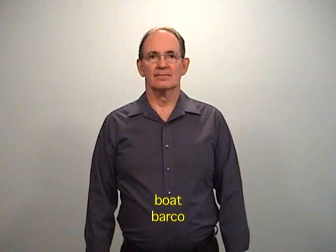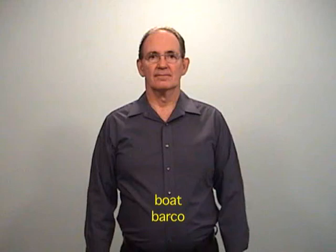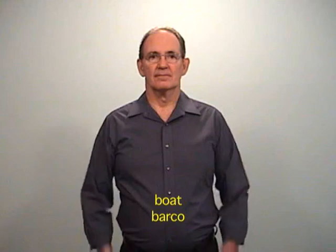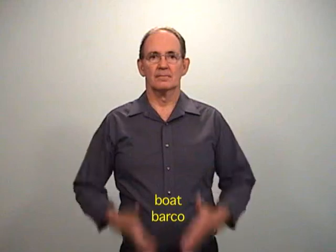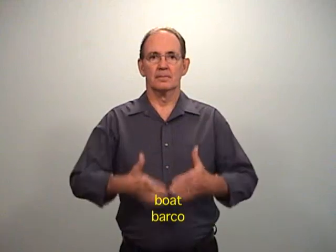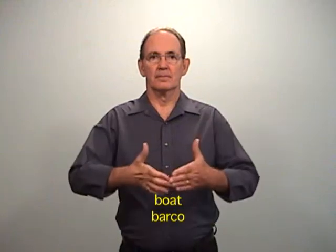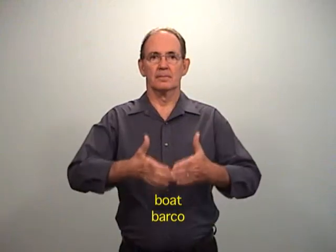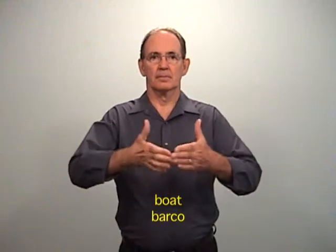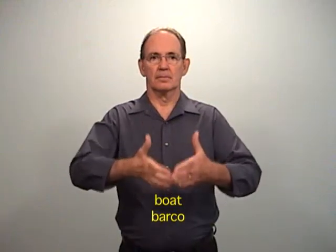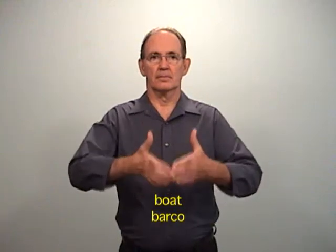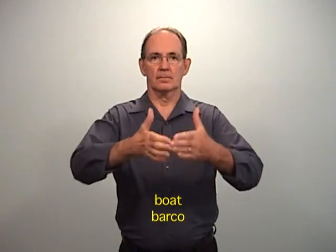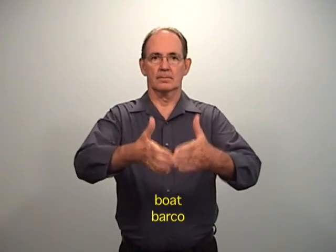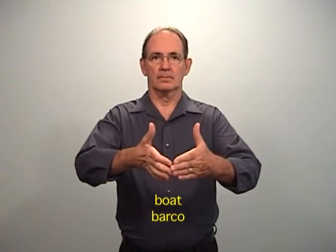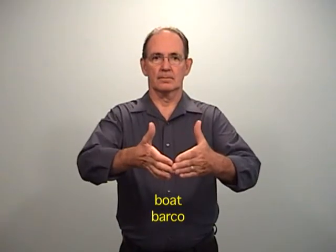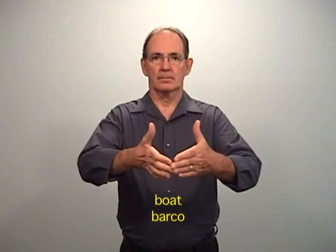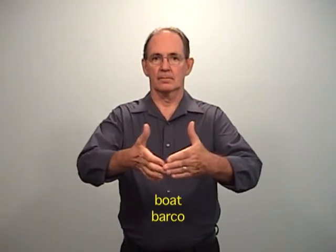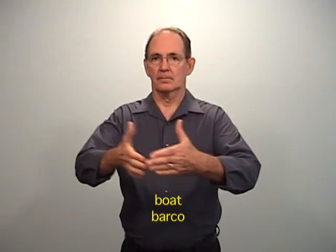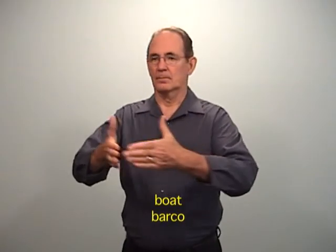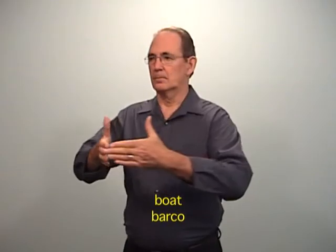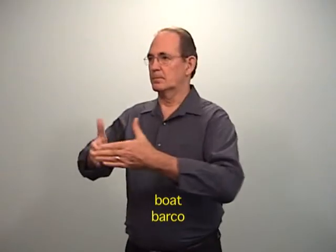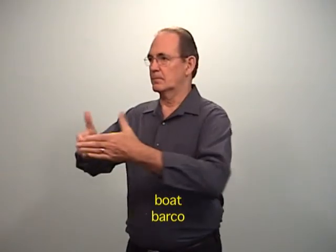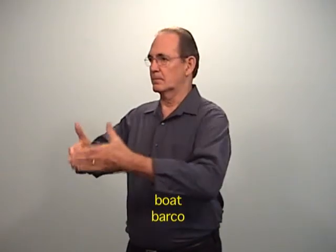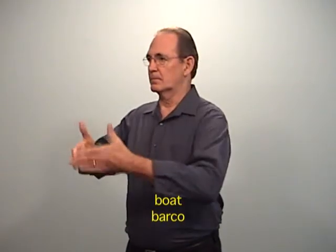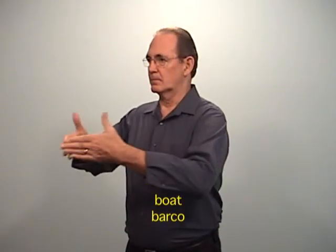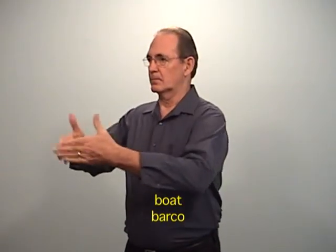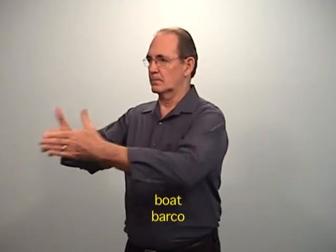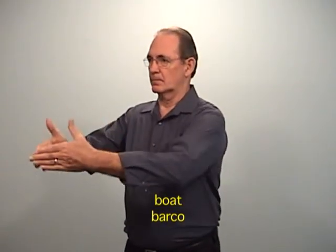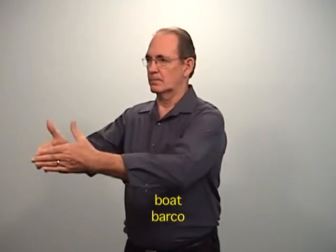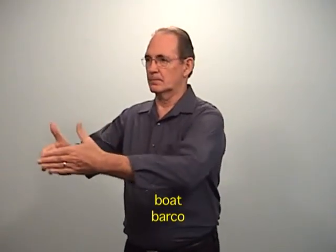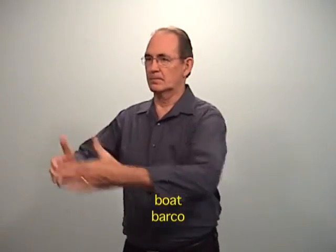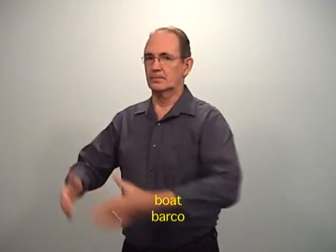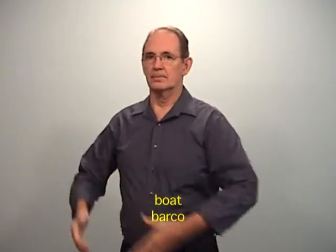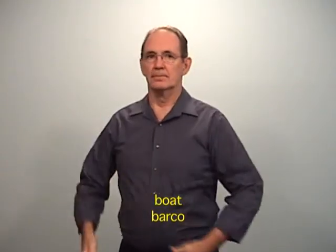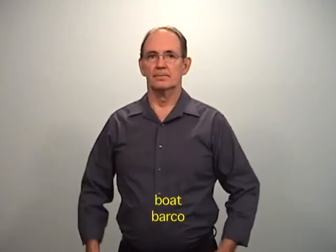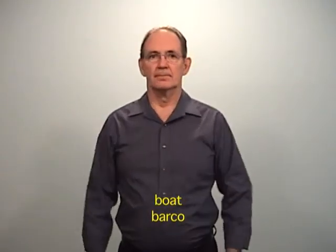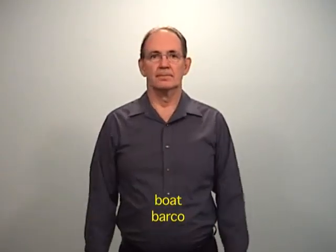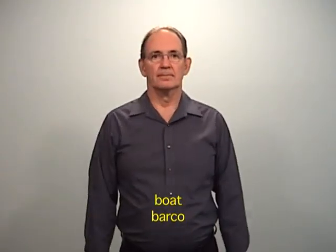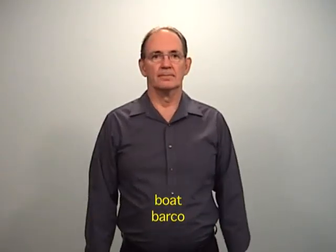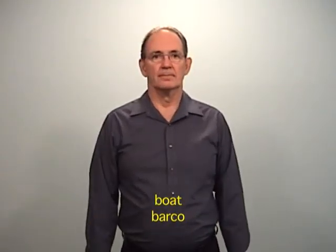Boat